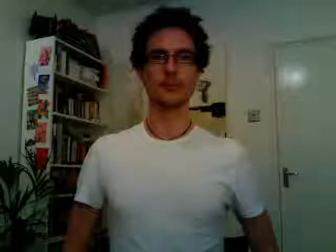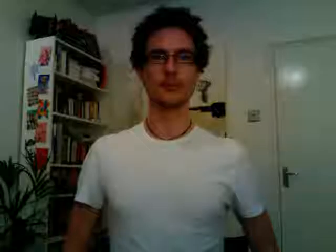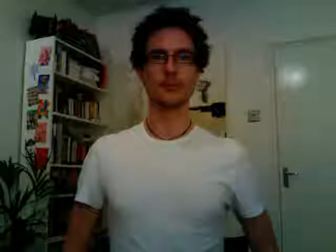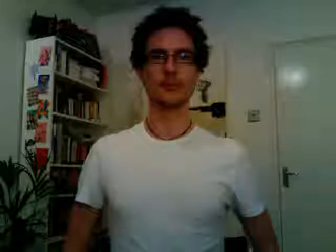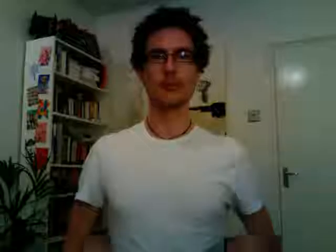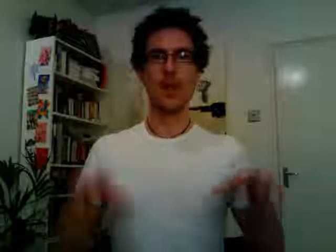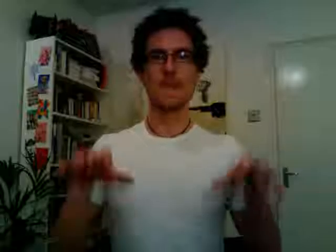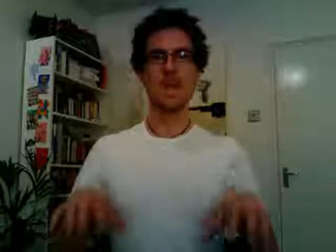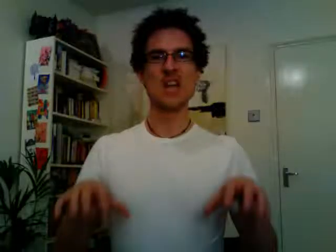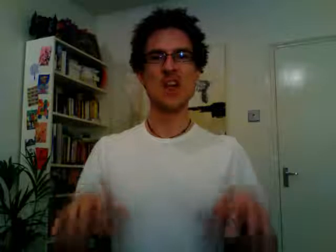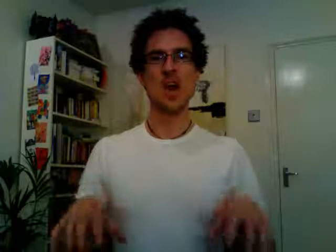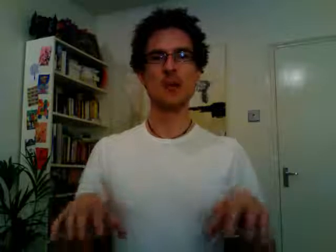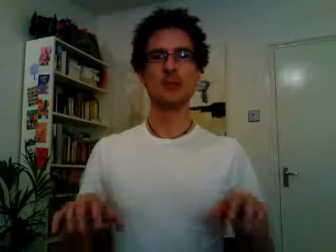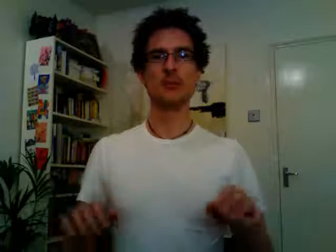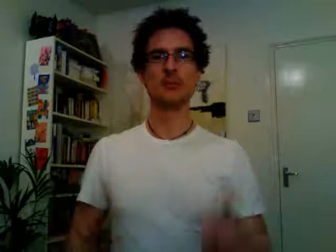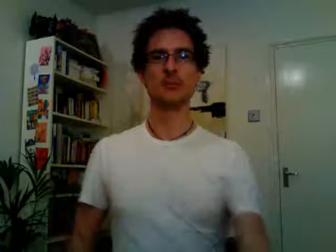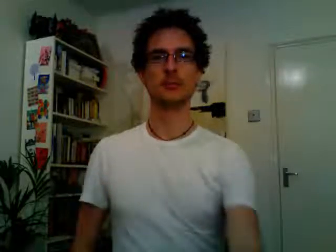britain